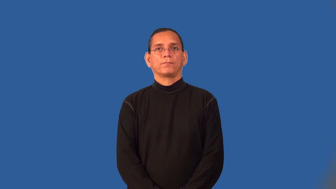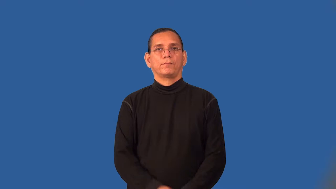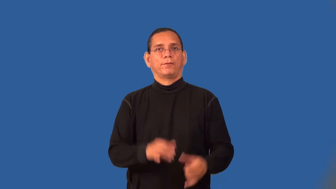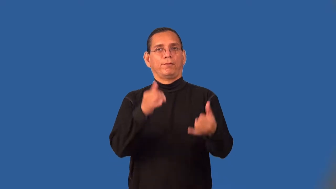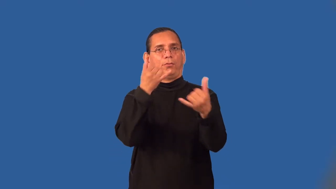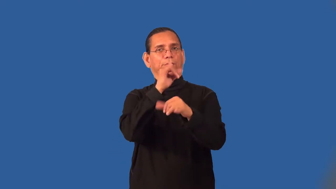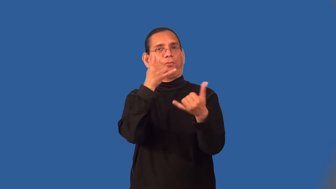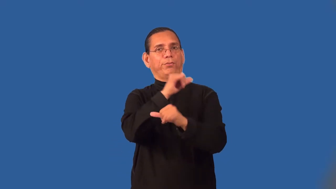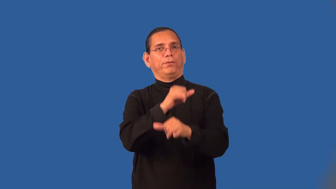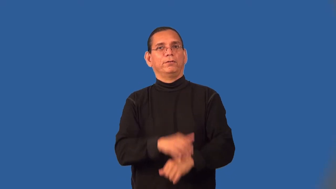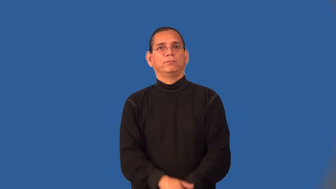slaphappy